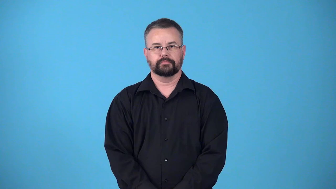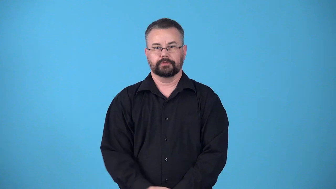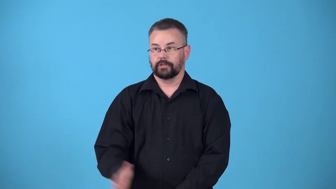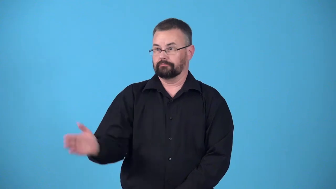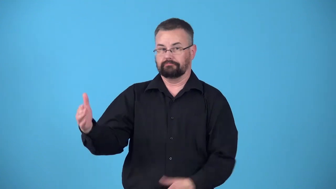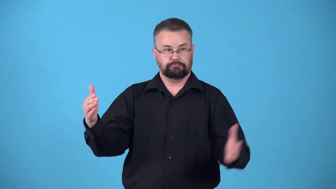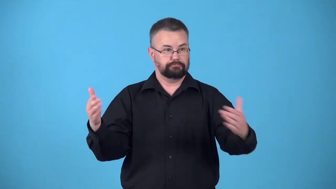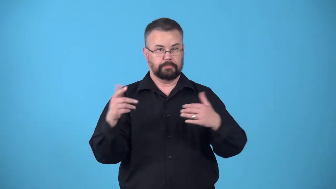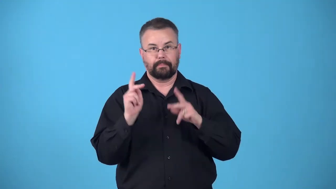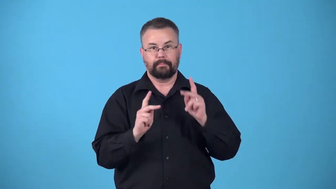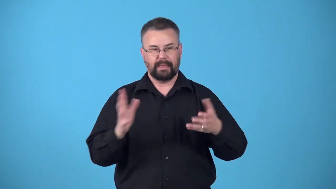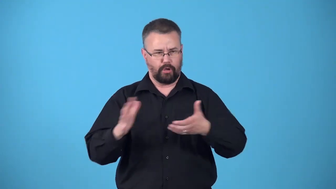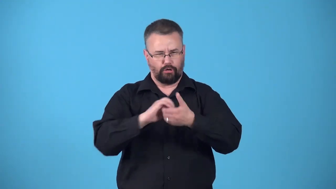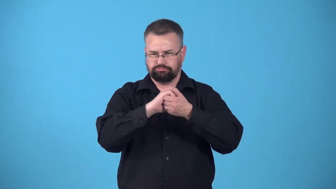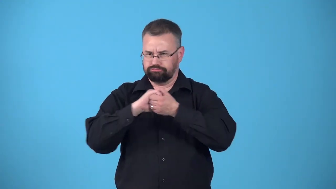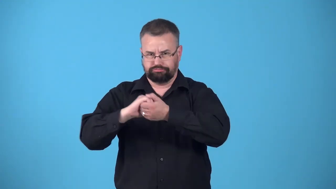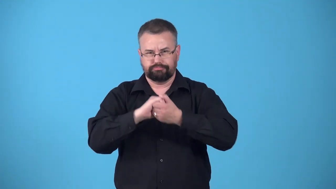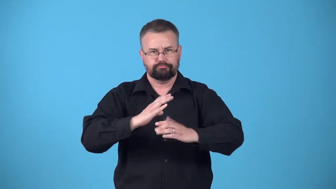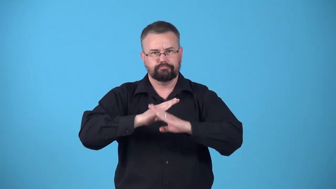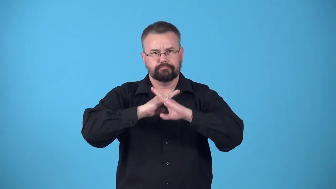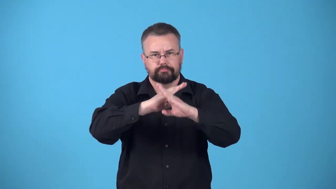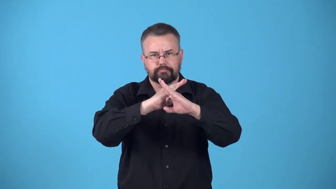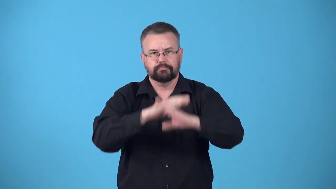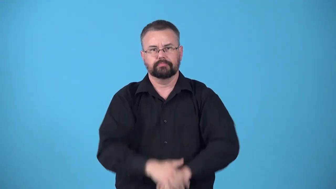circle the wagons